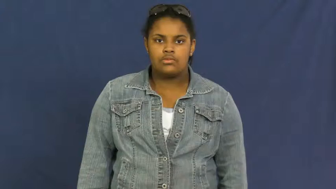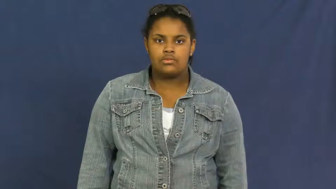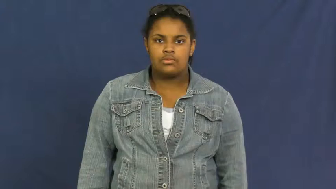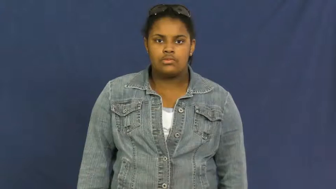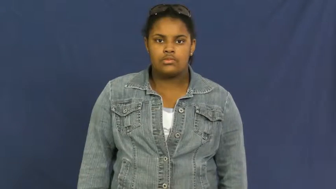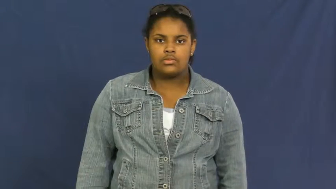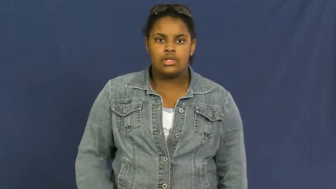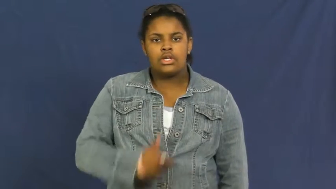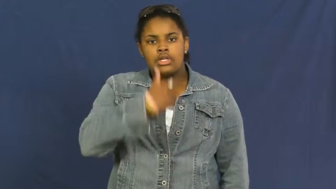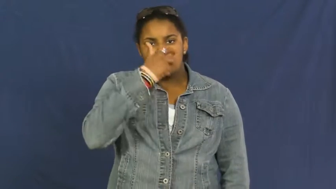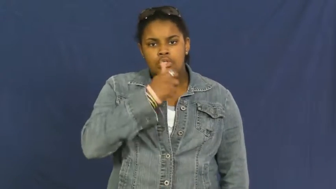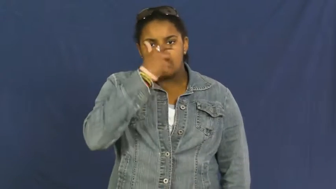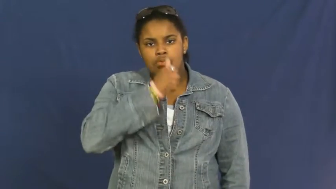handferchief,kerchief